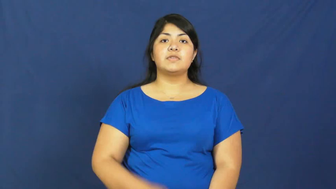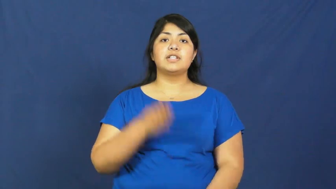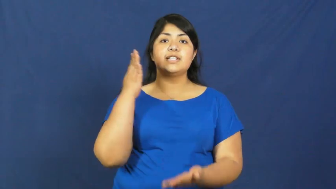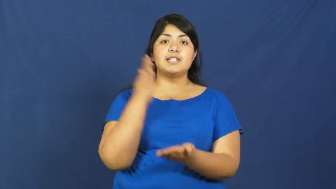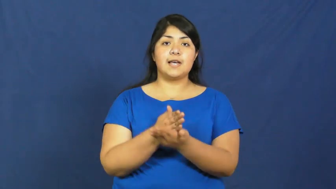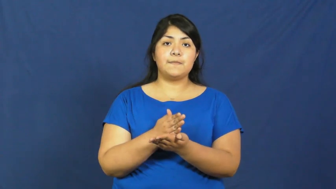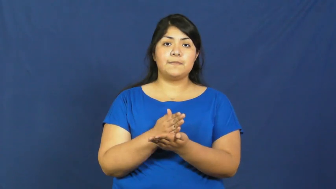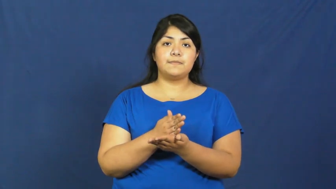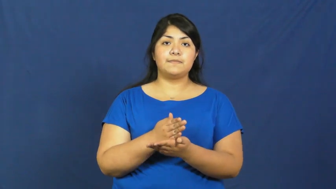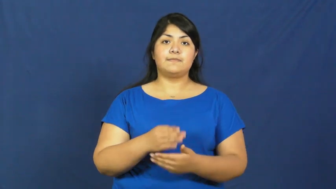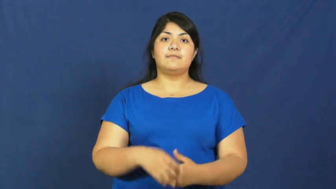halt